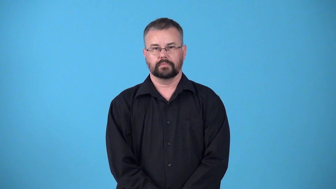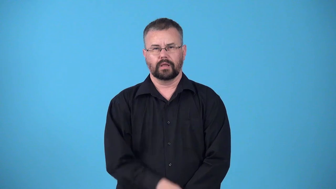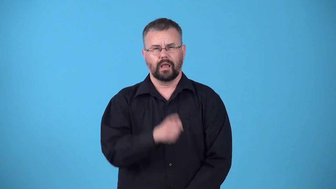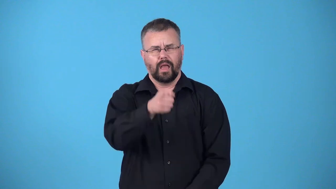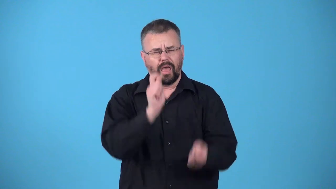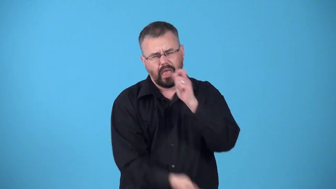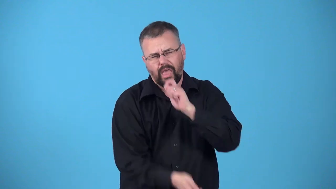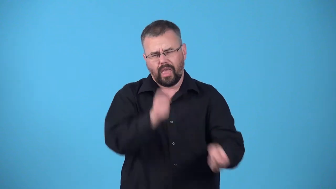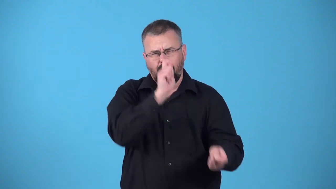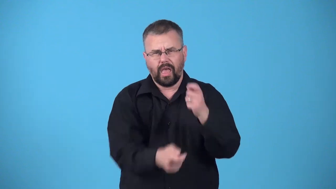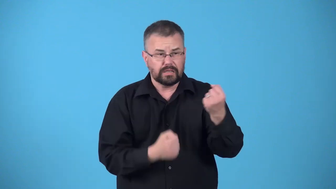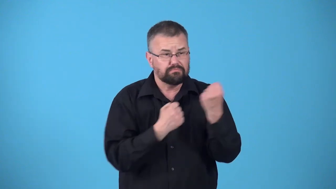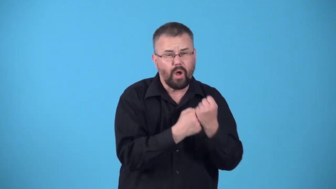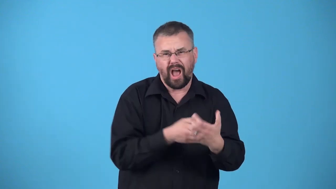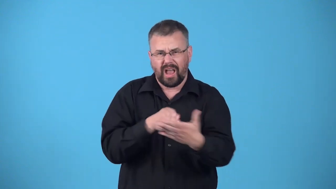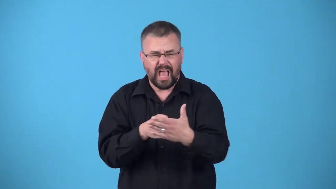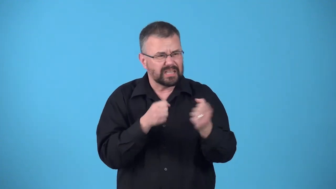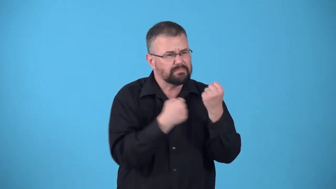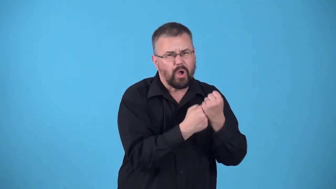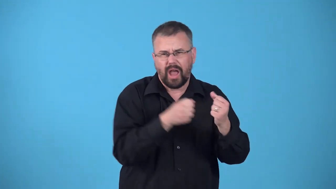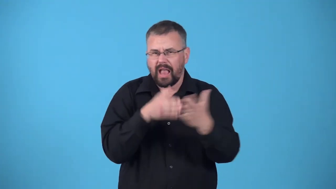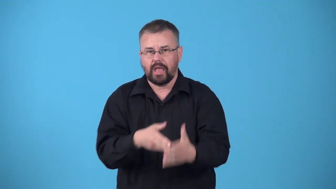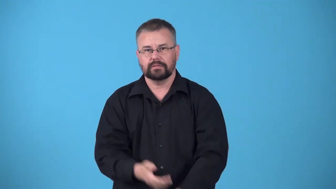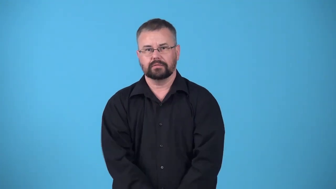blow hot and cold